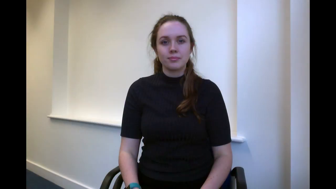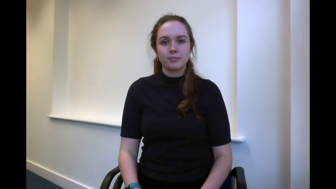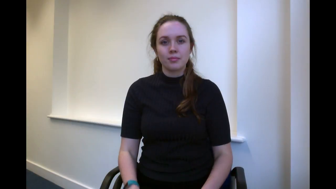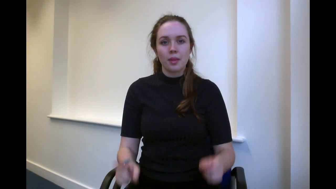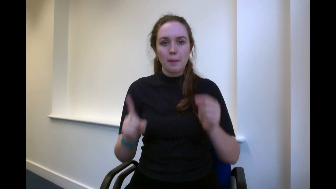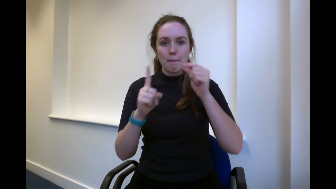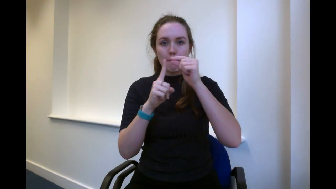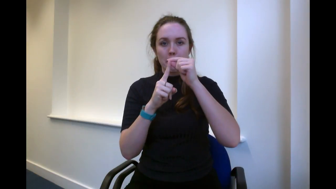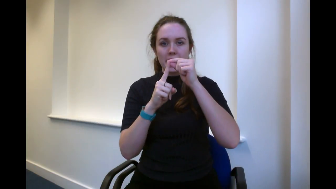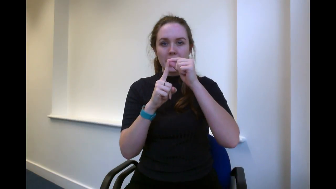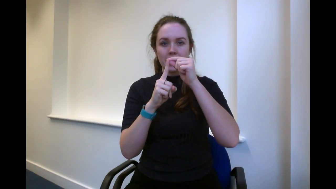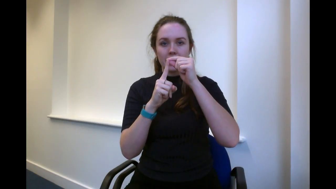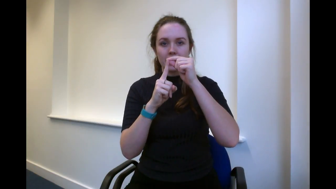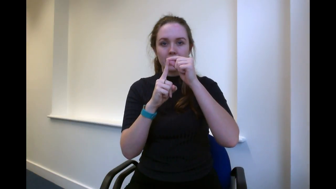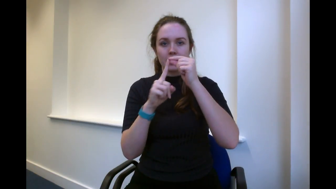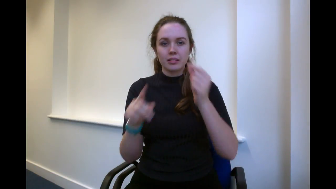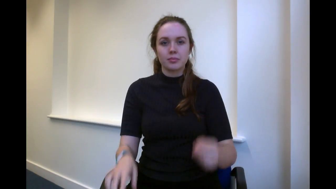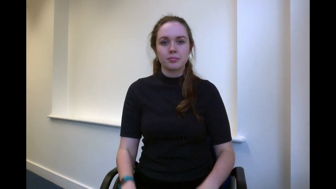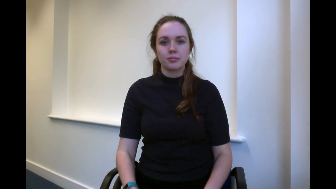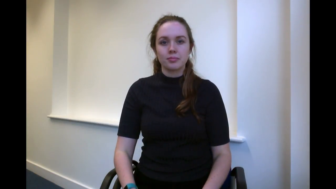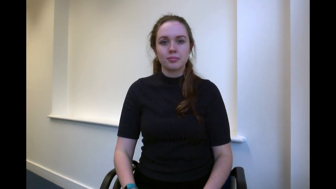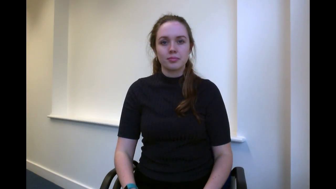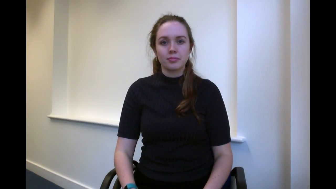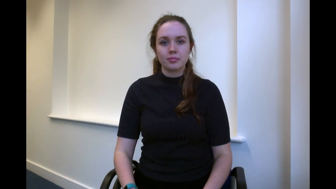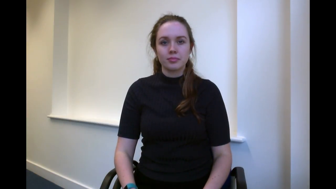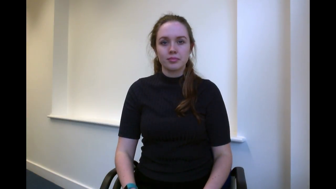P